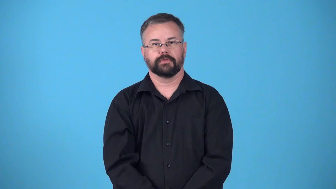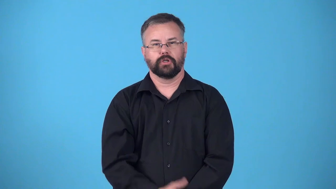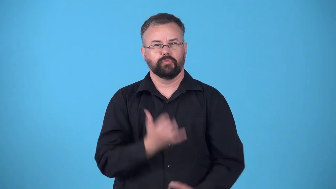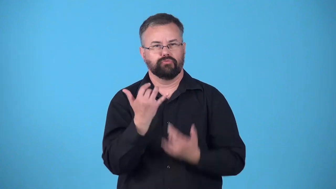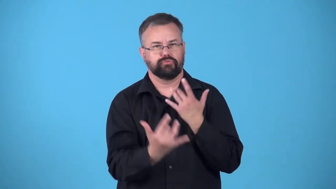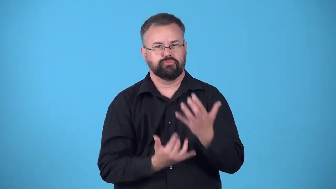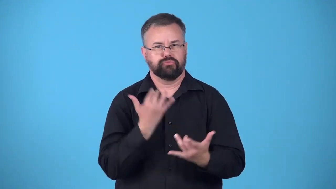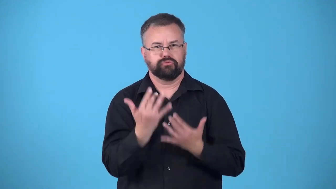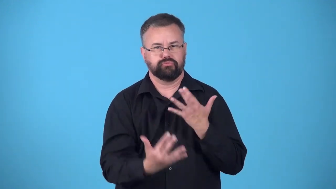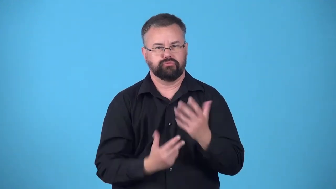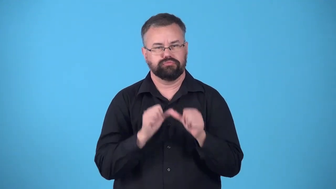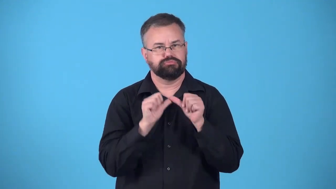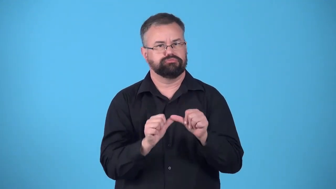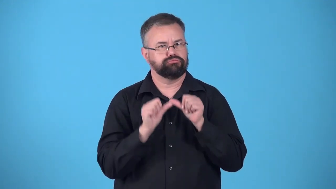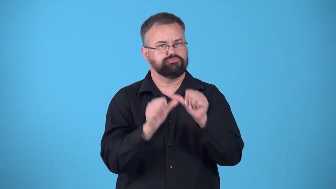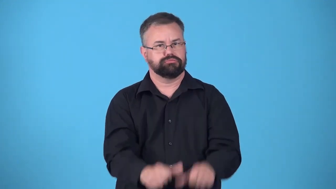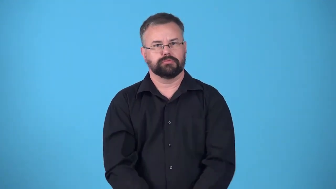burn on